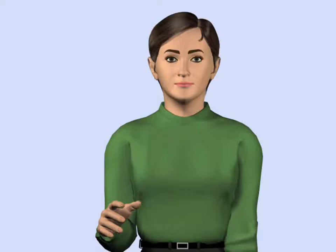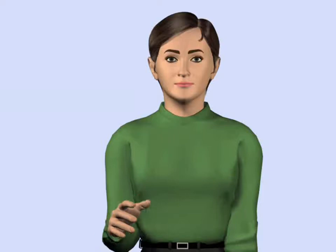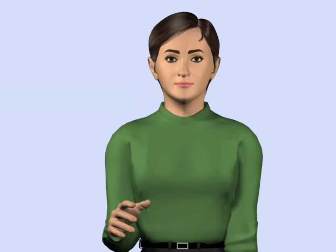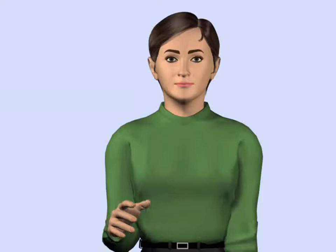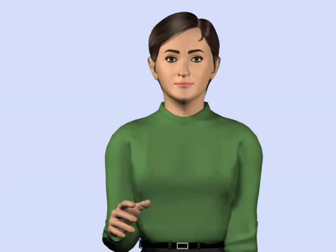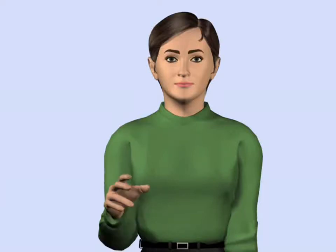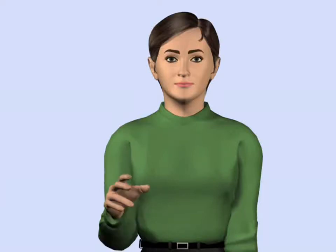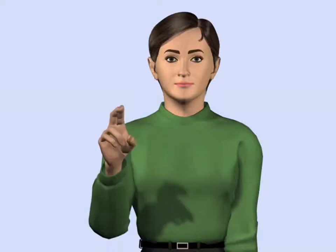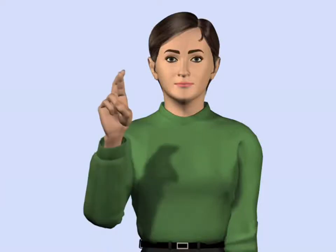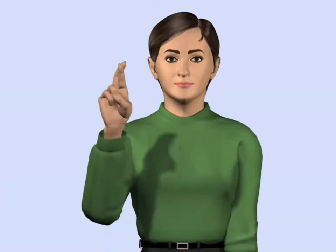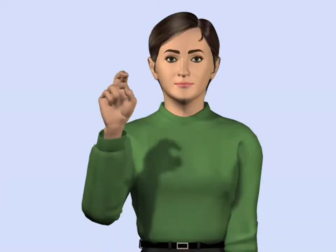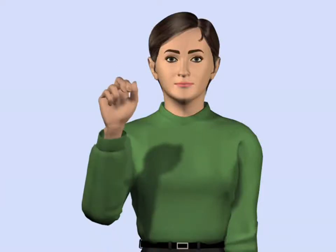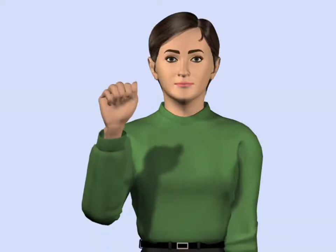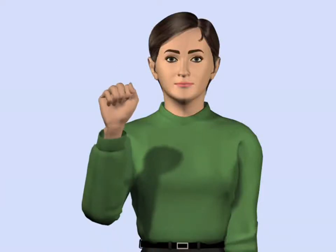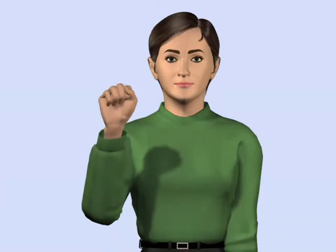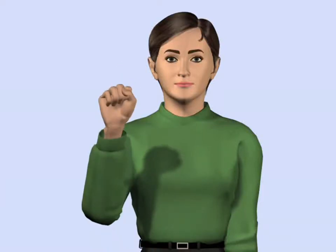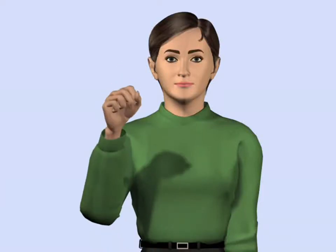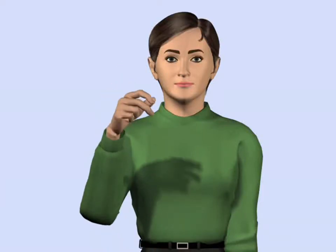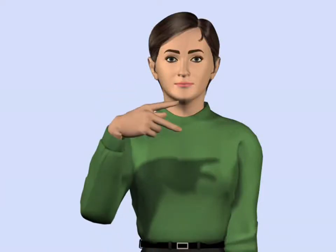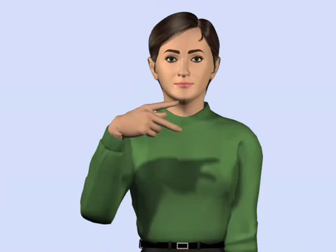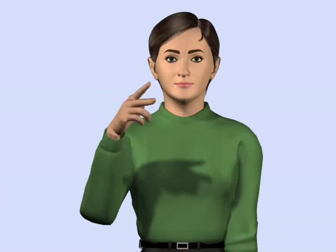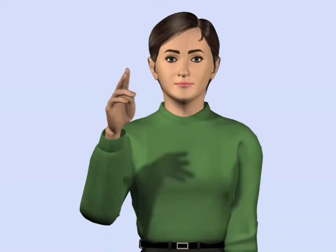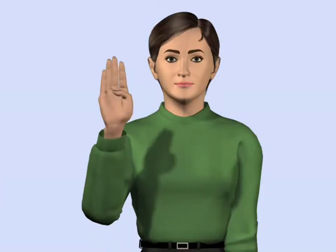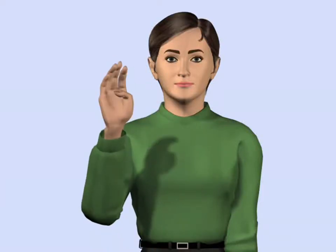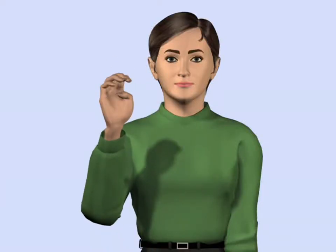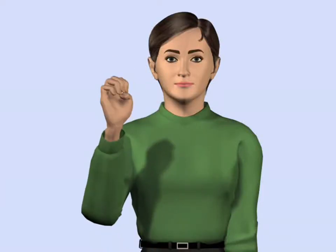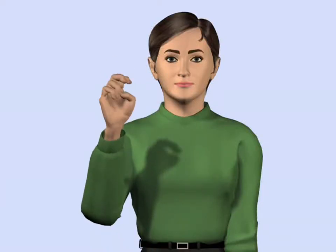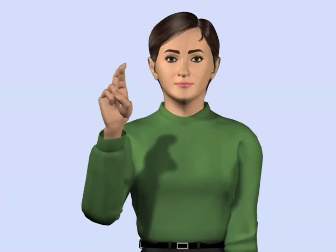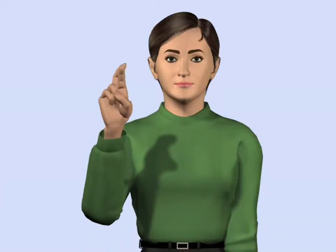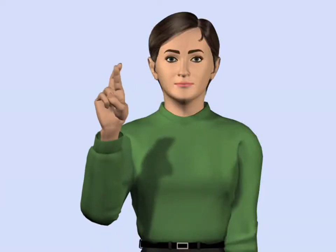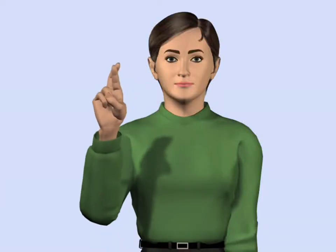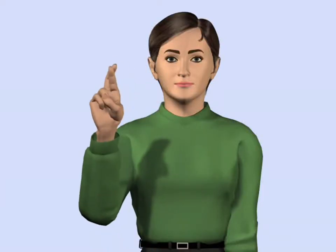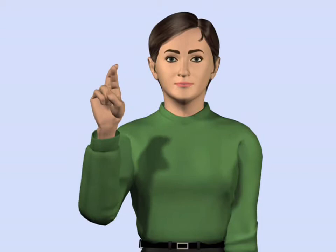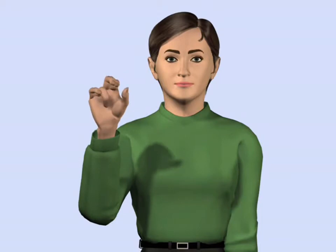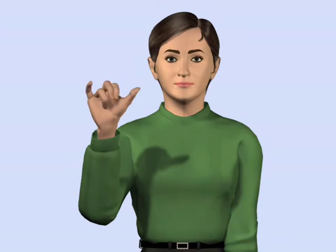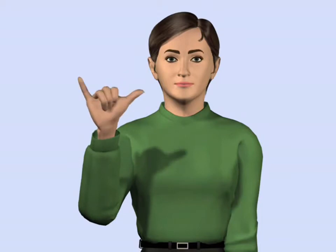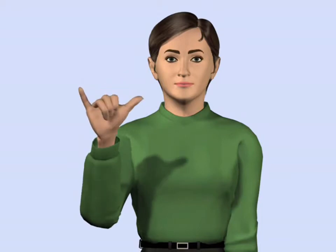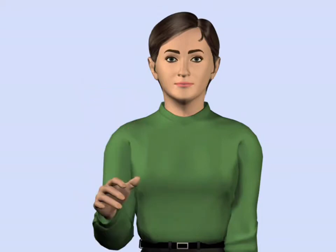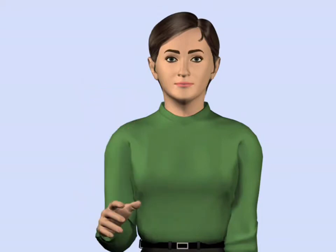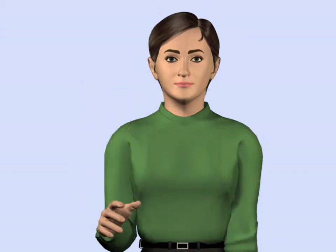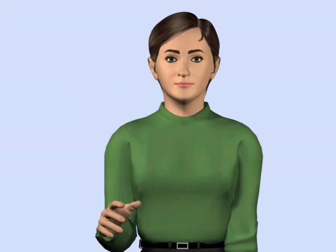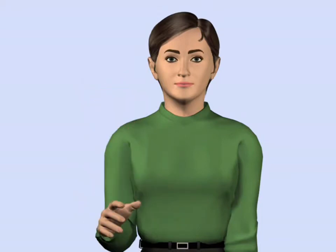raspberry